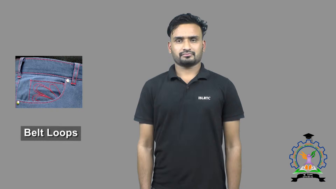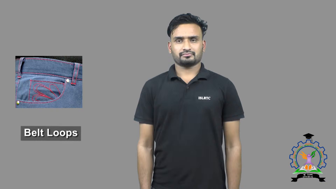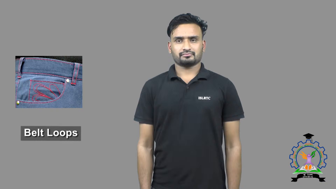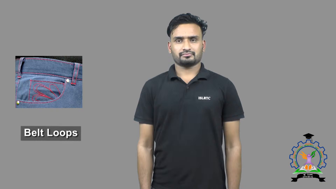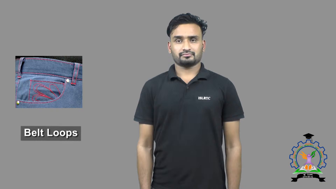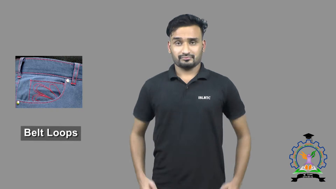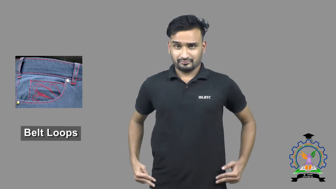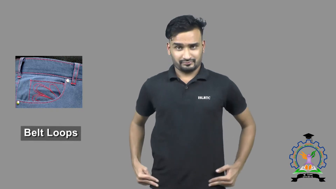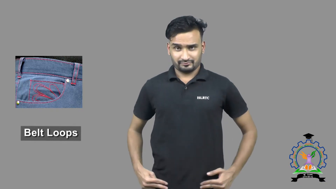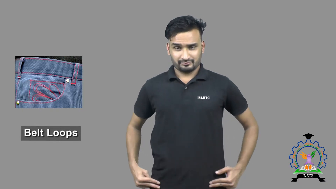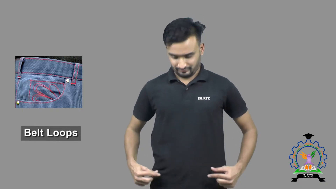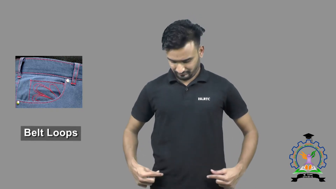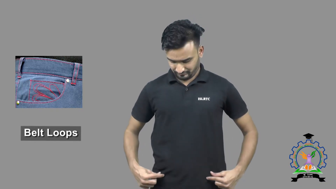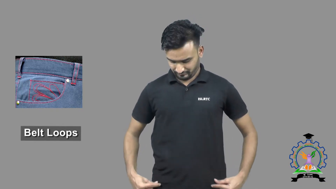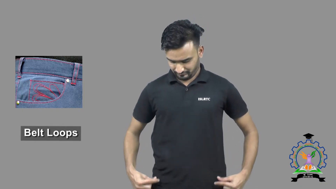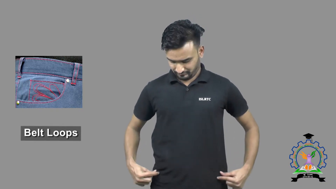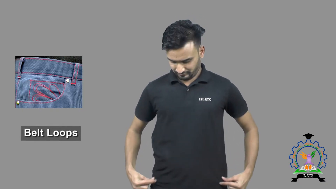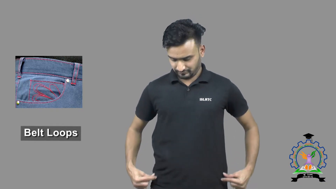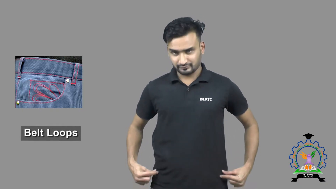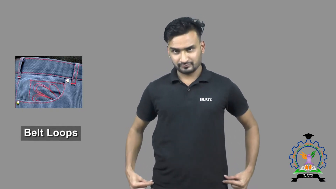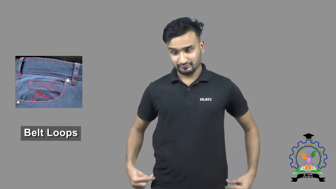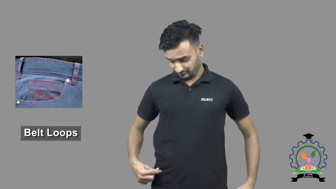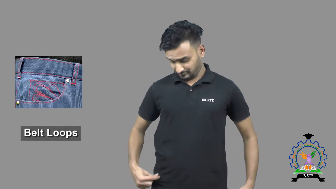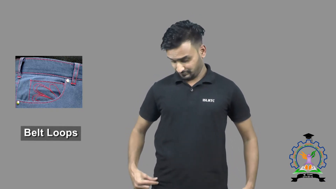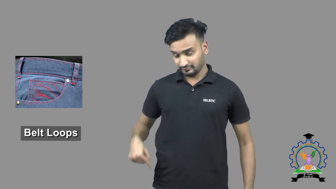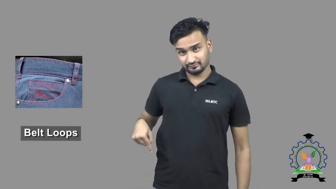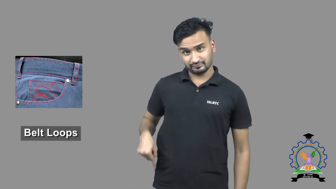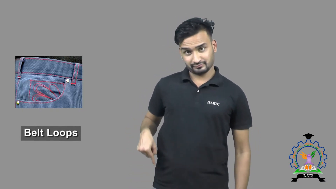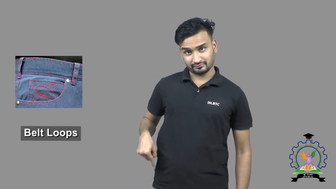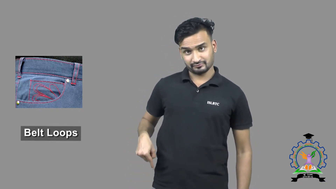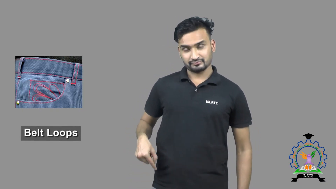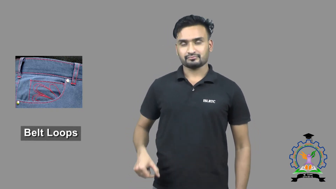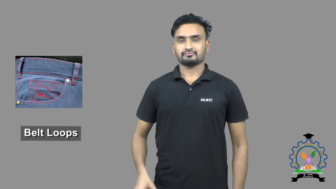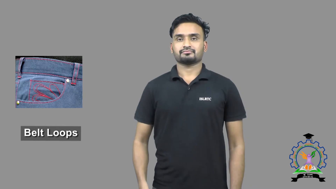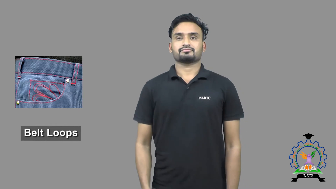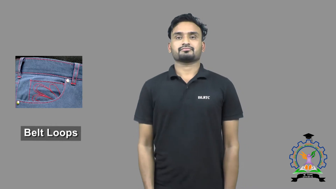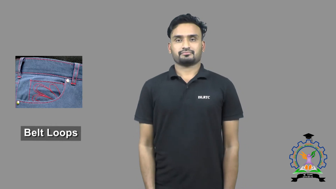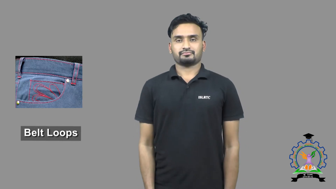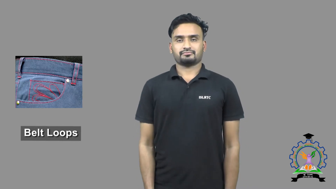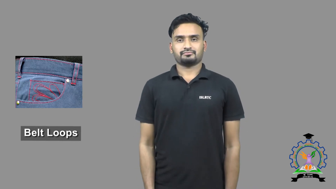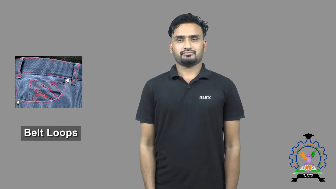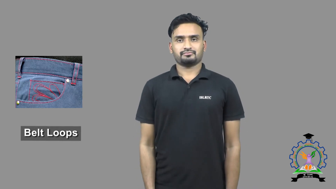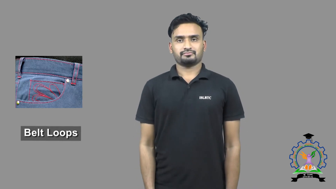Belt Loops